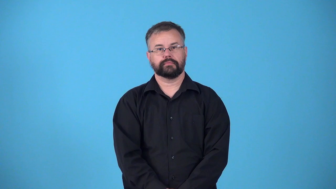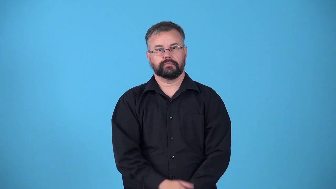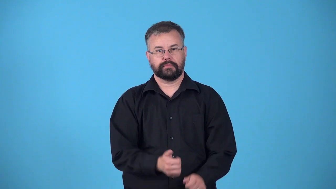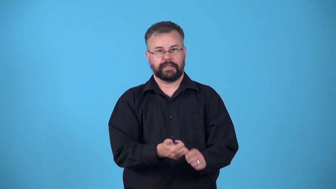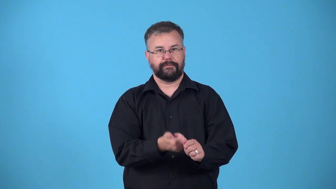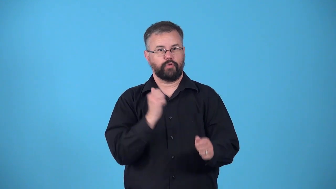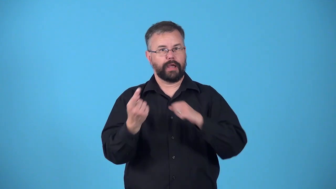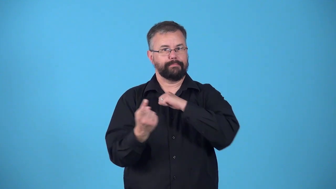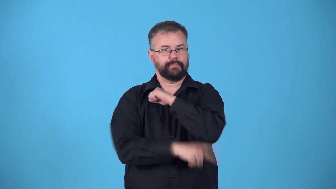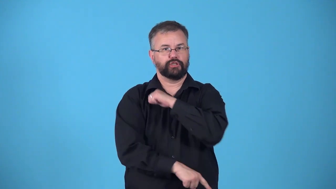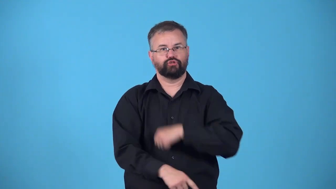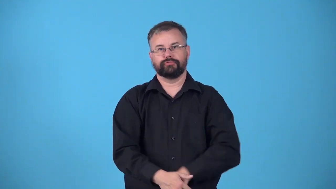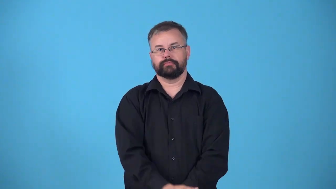get off